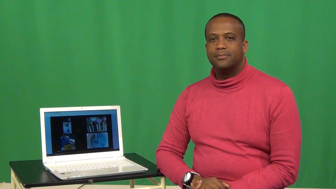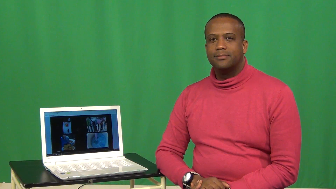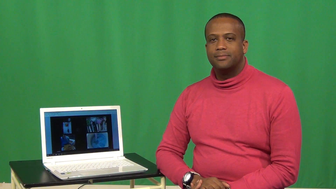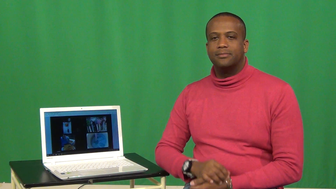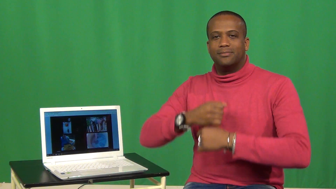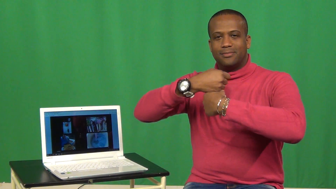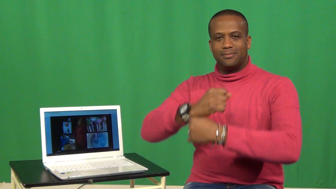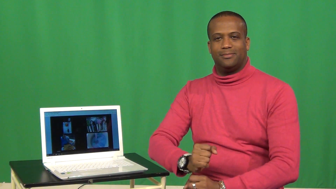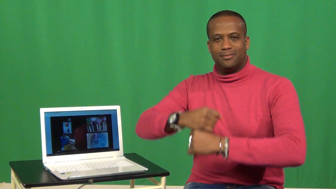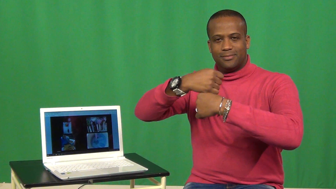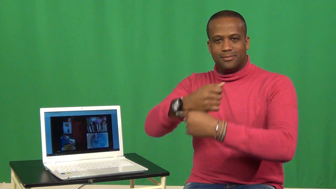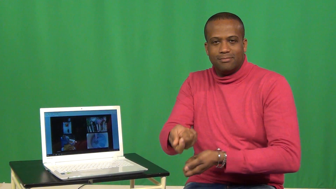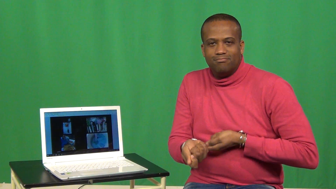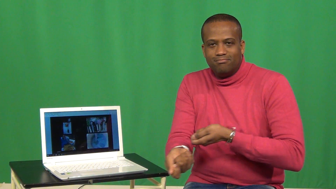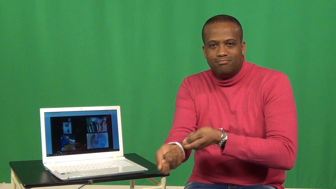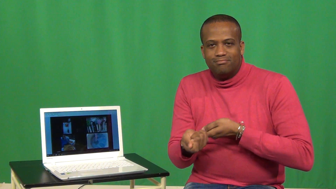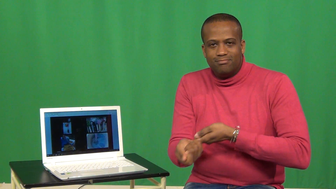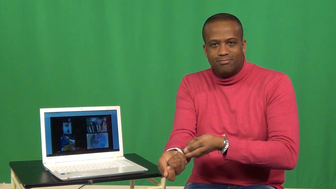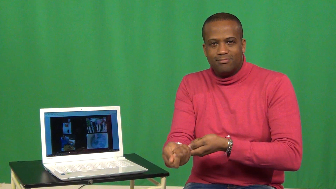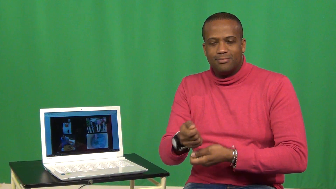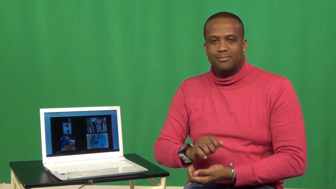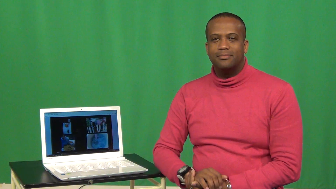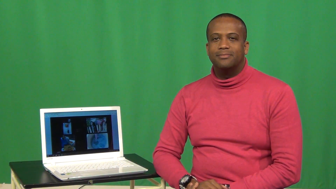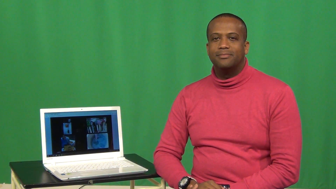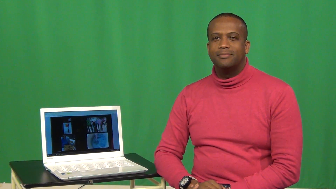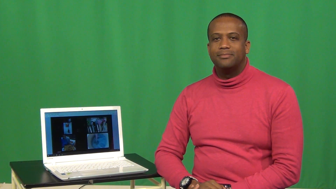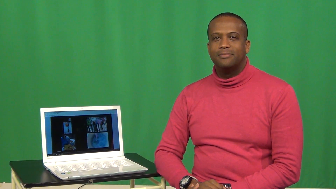mop